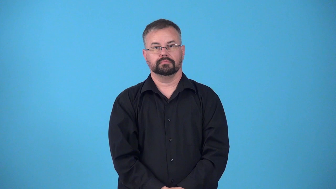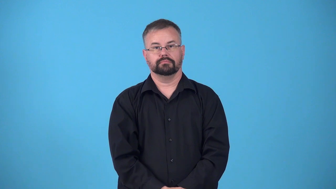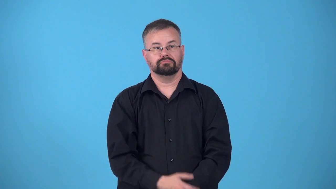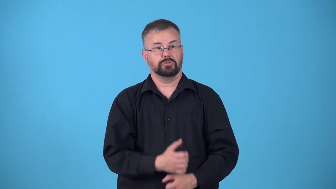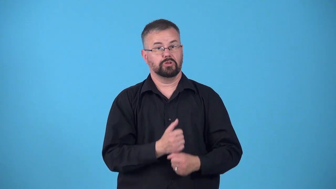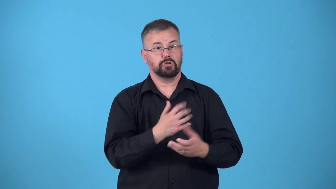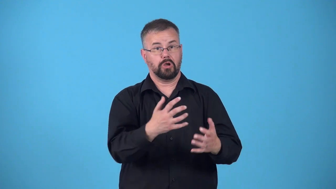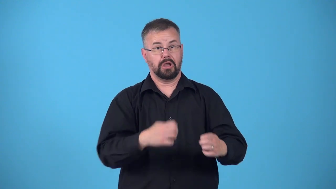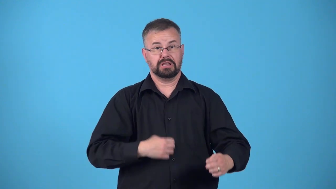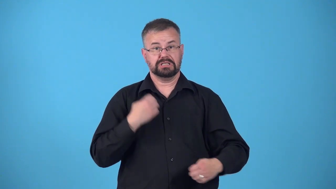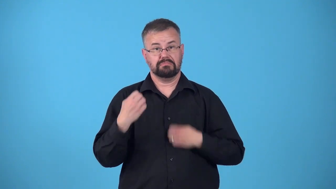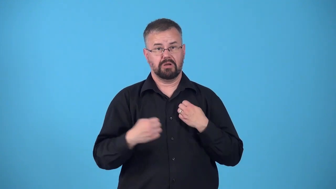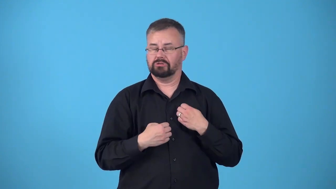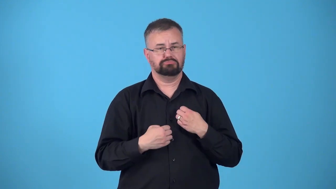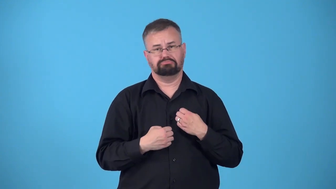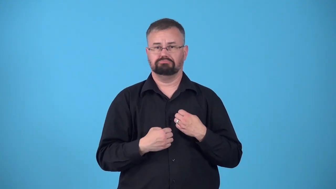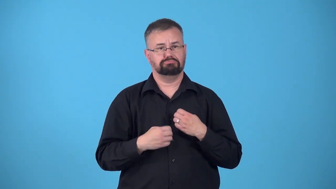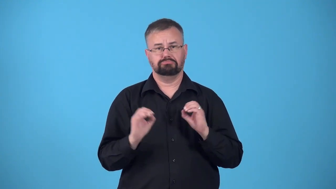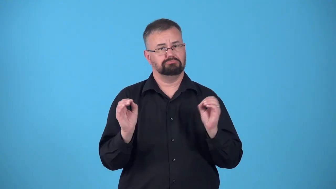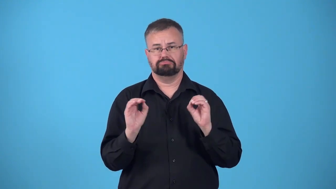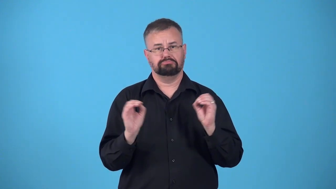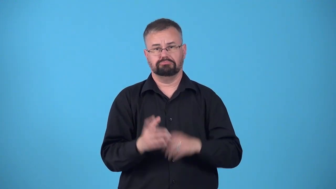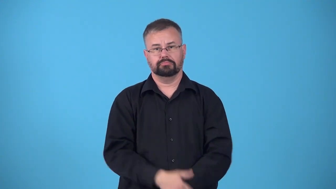unmoved